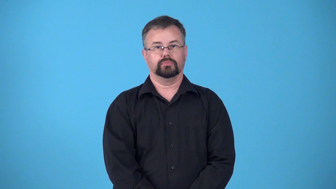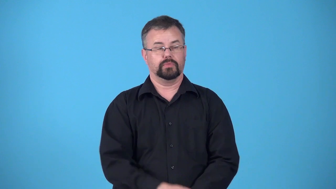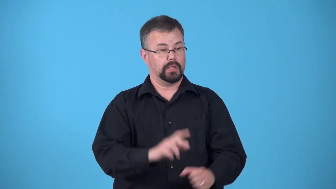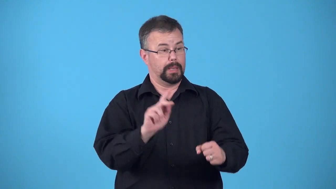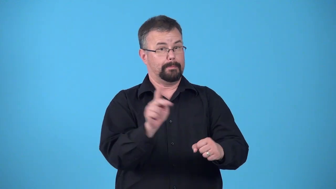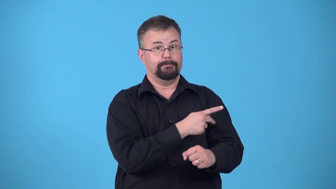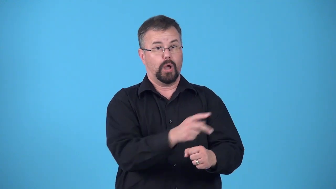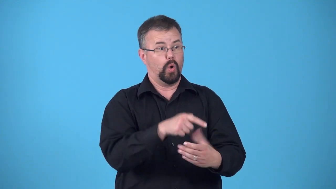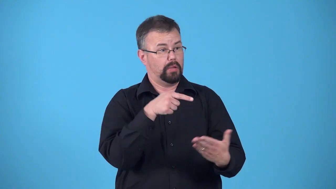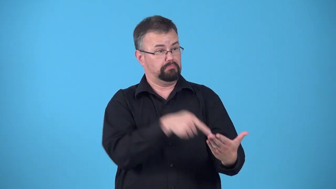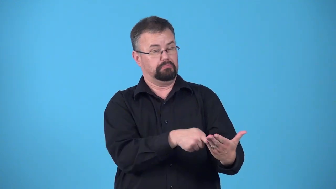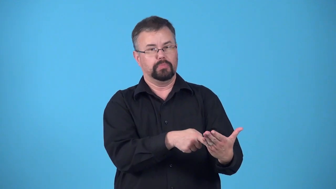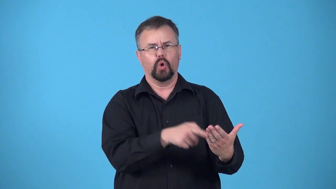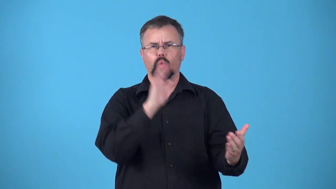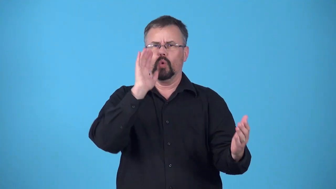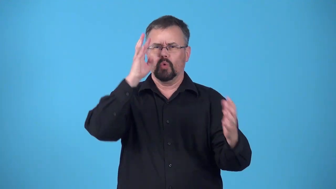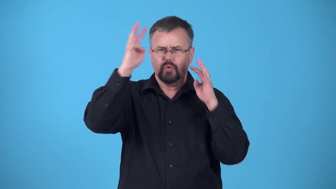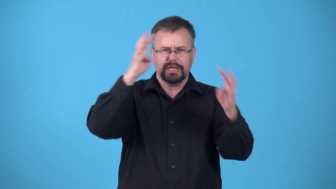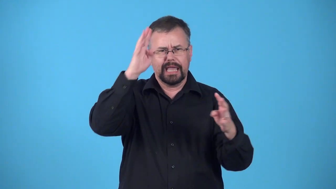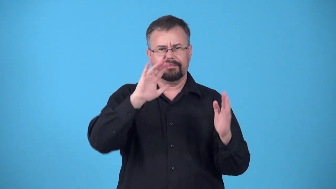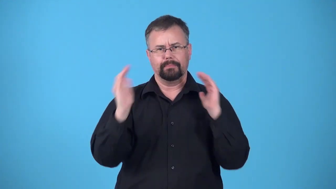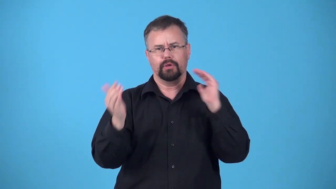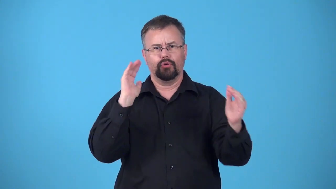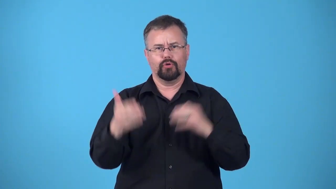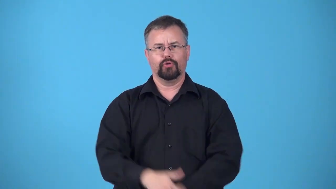conceit